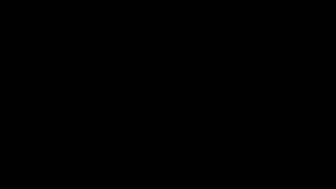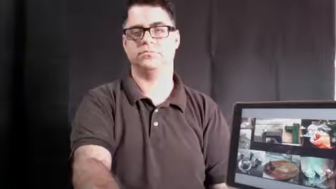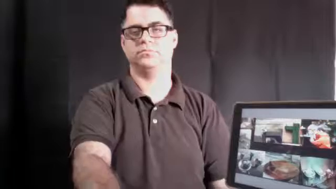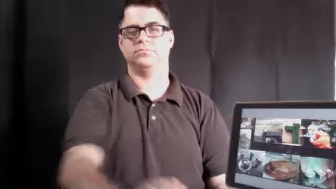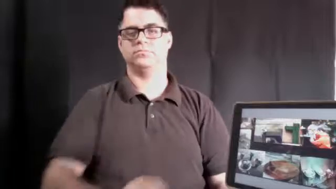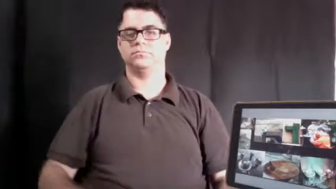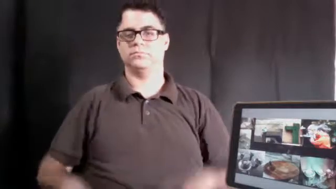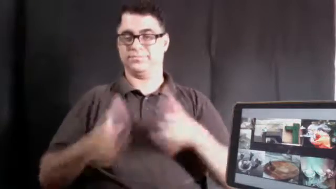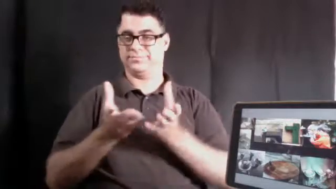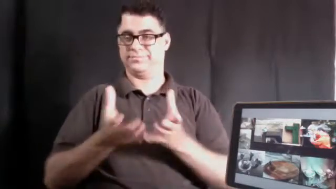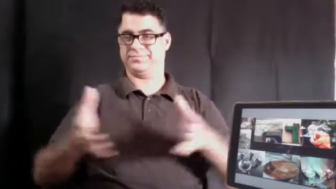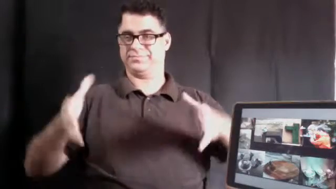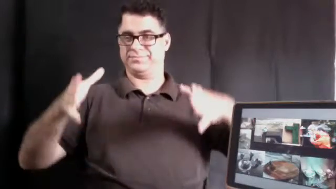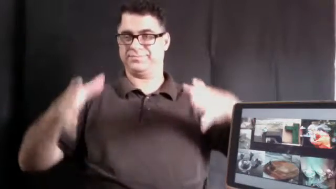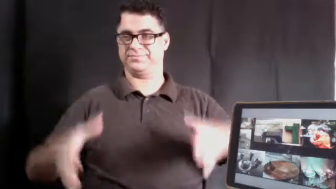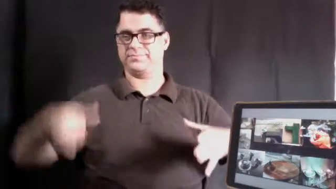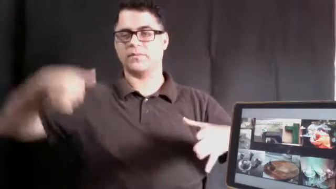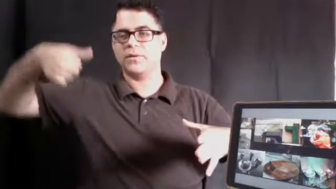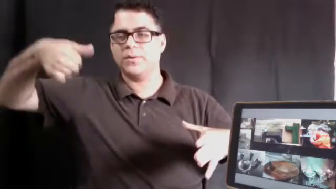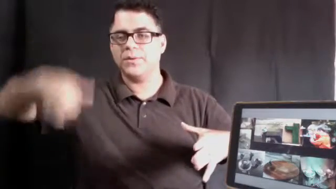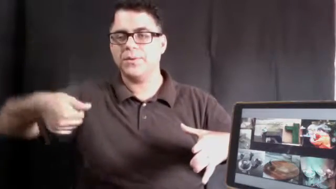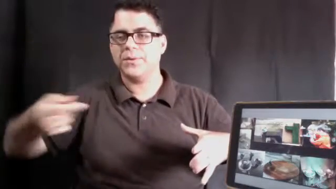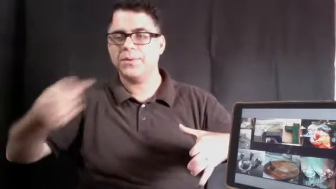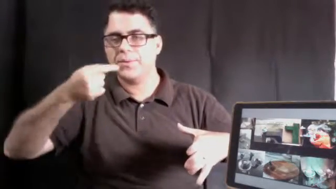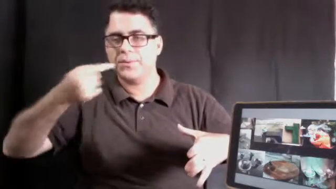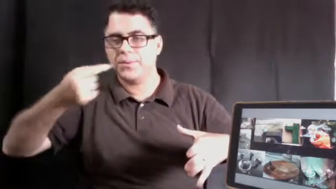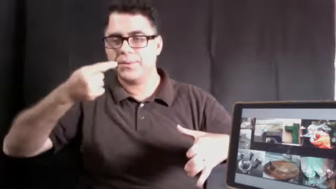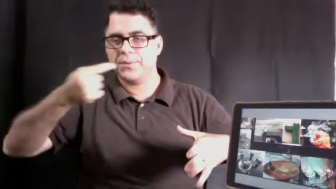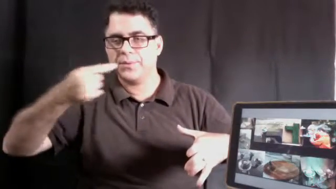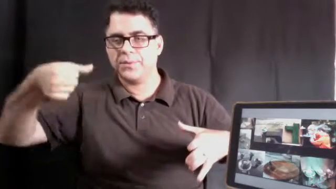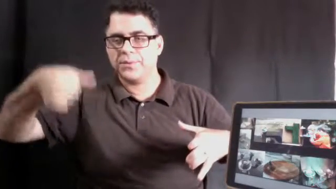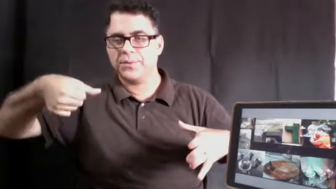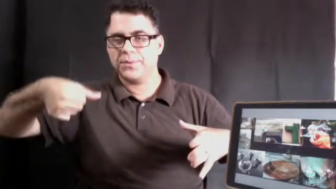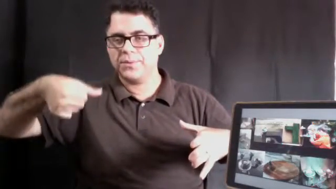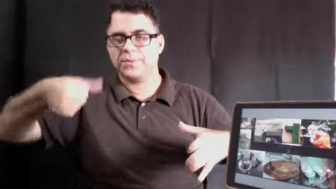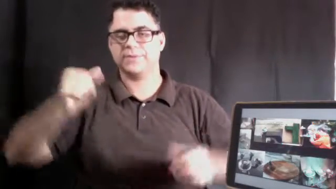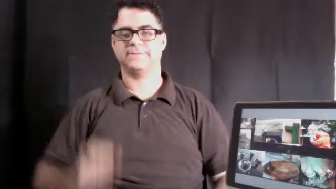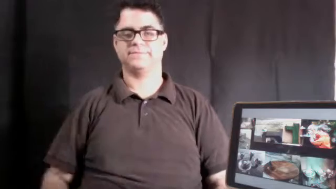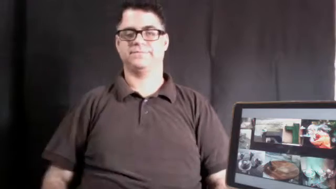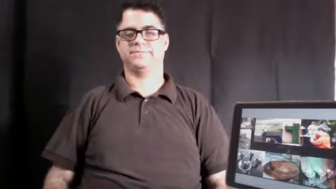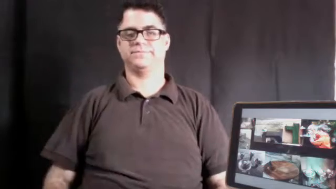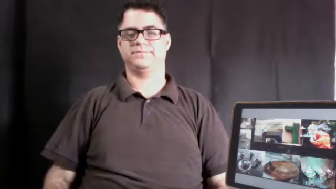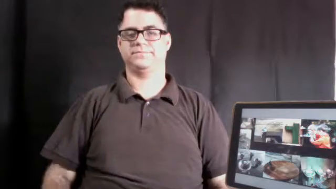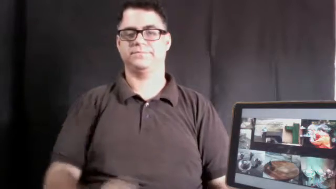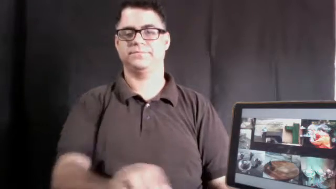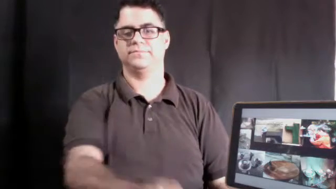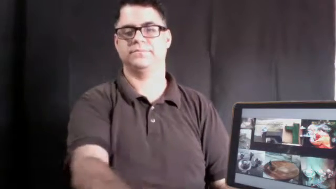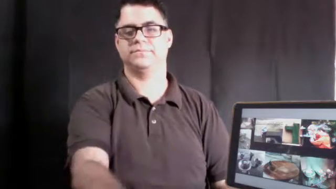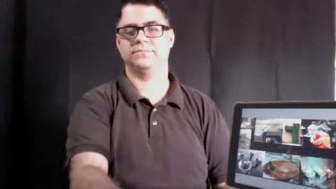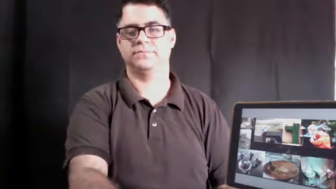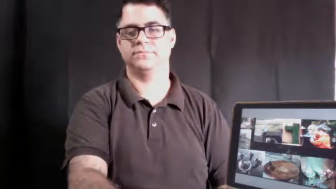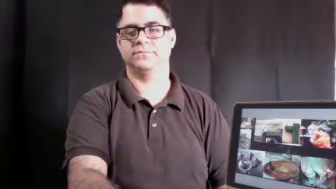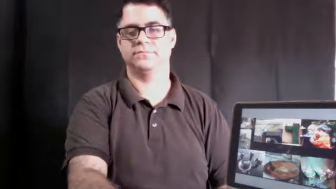waterfountain